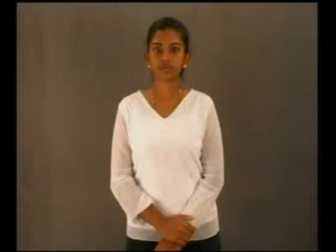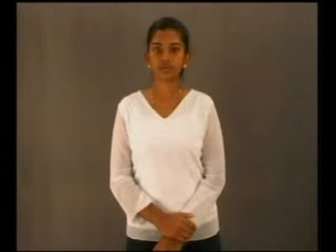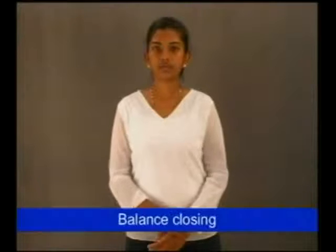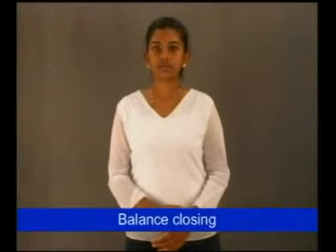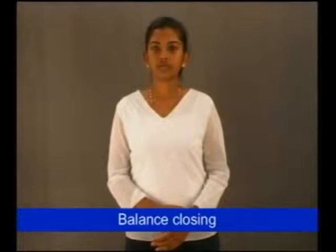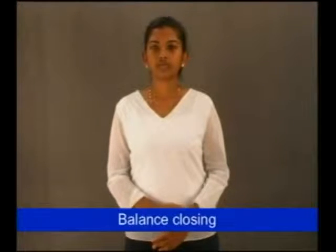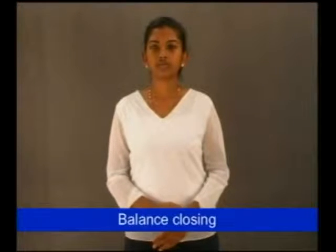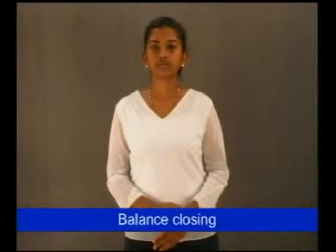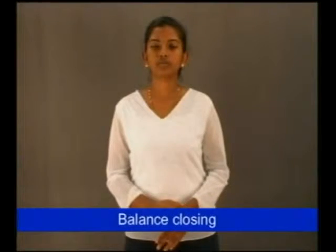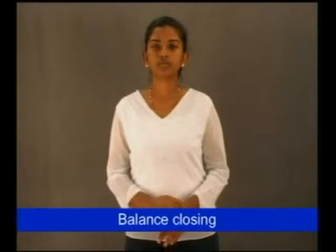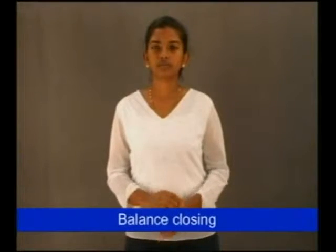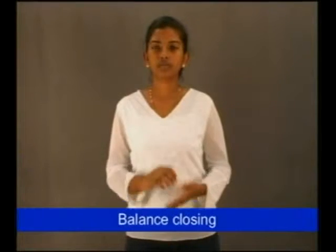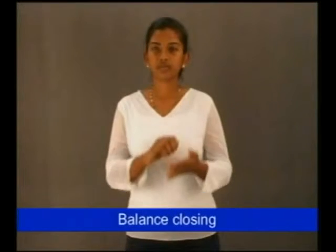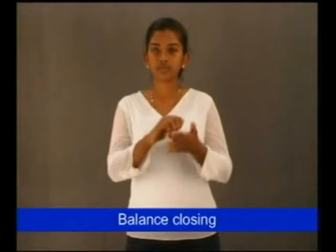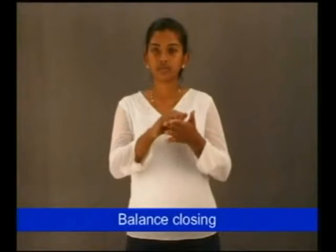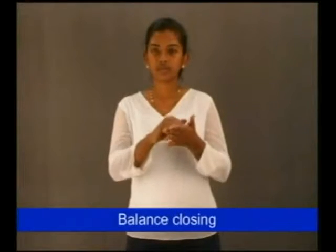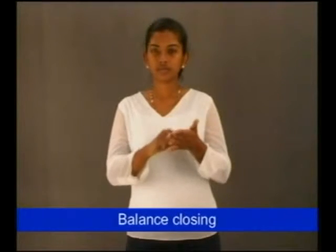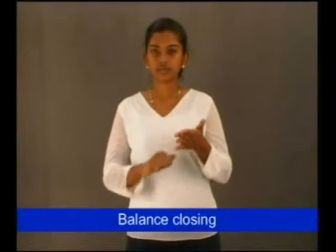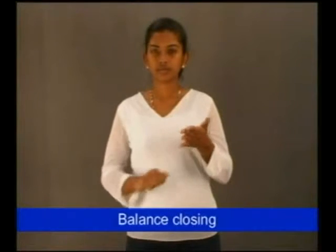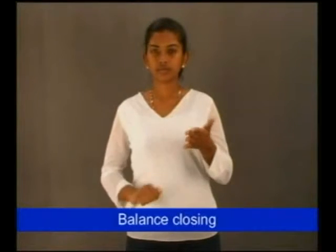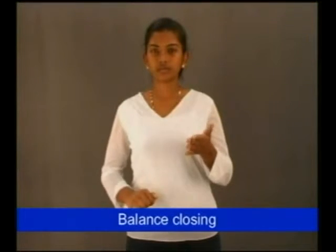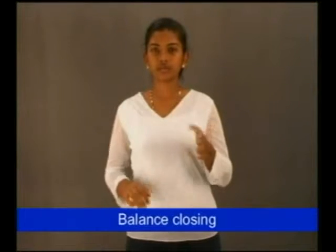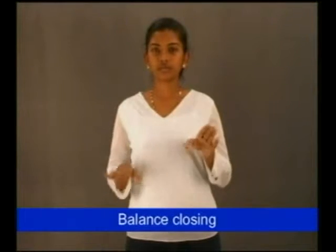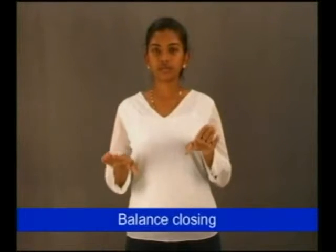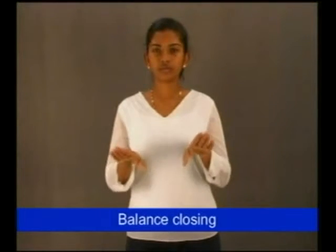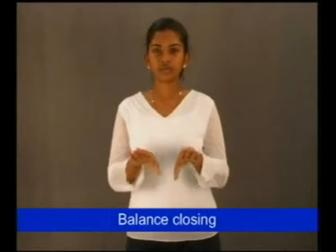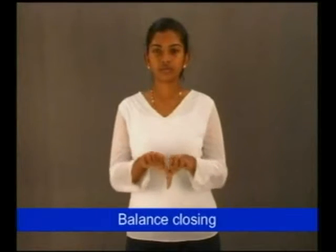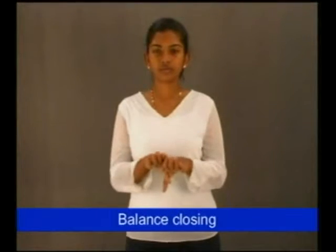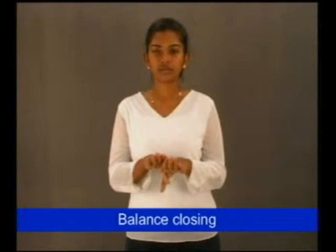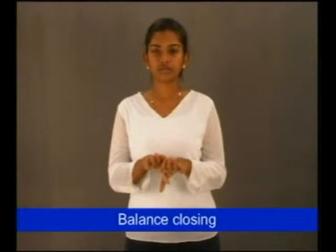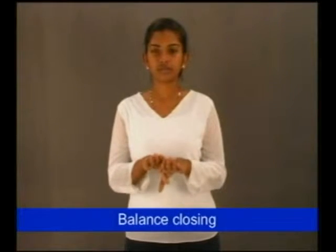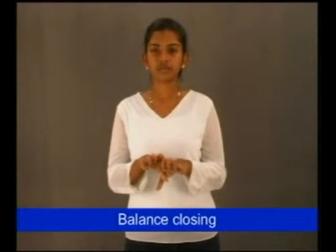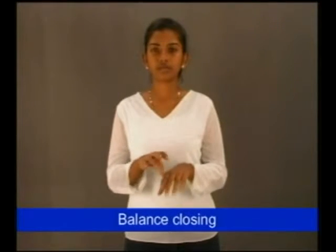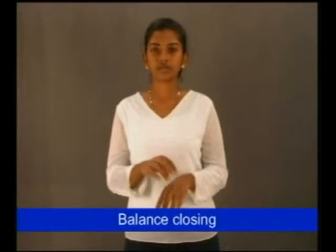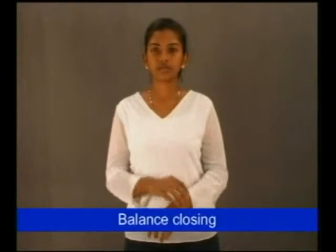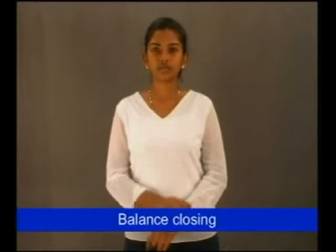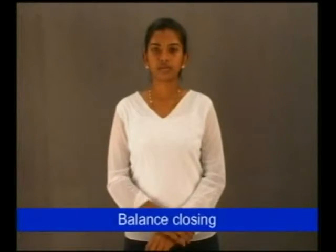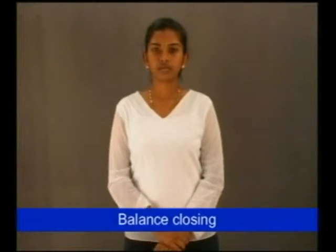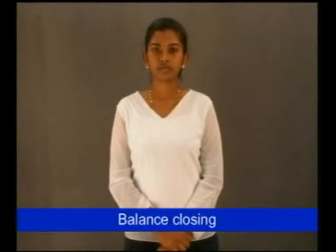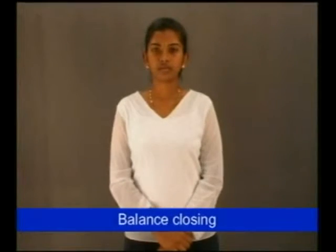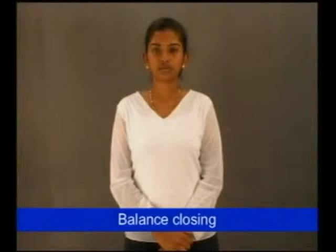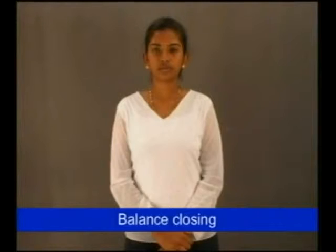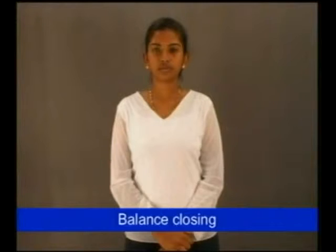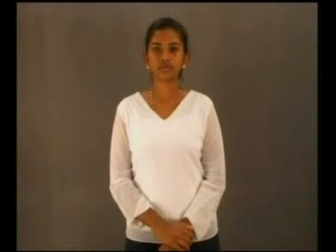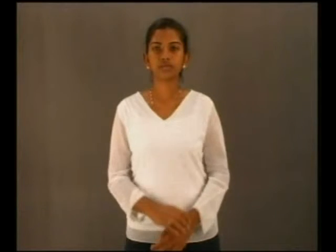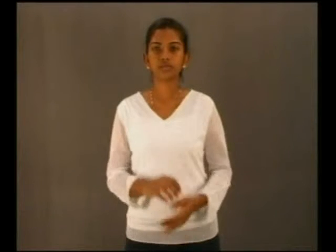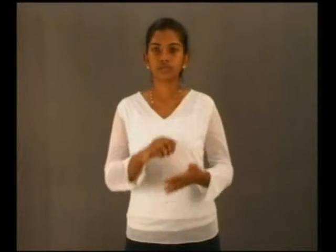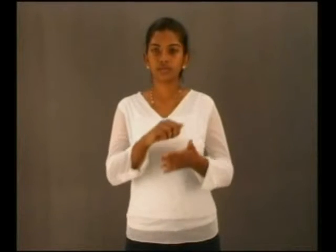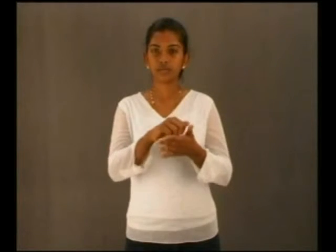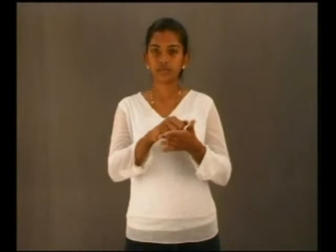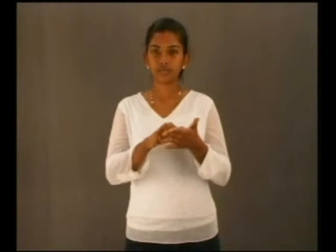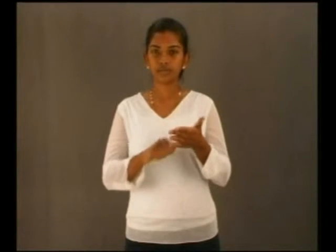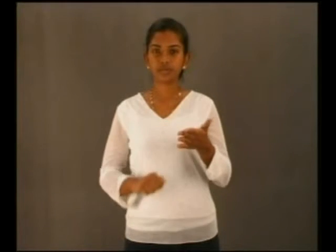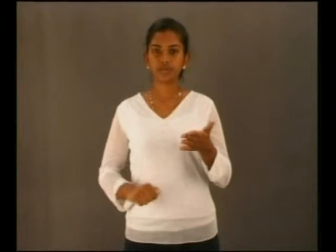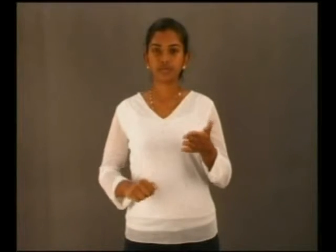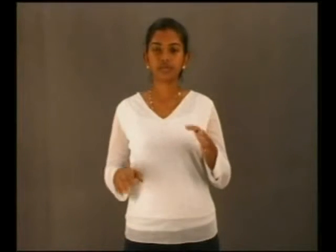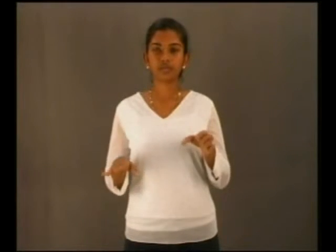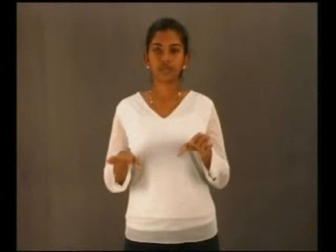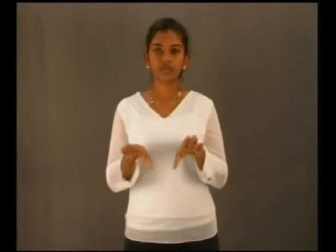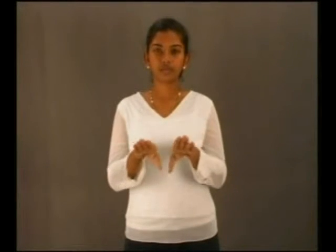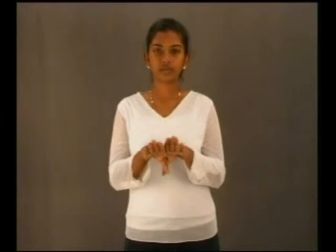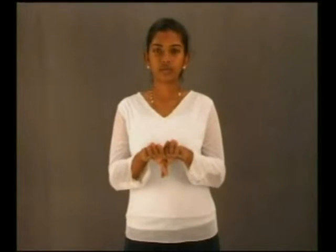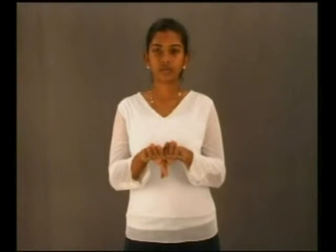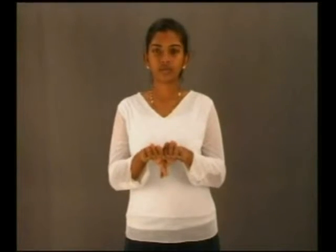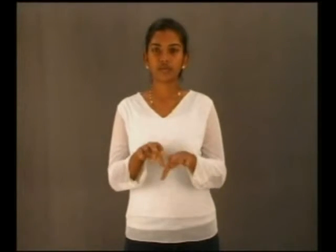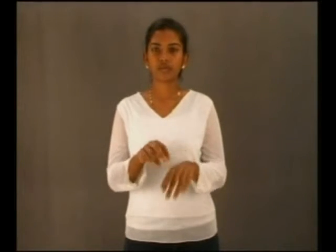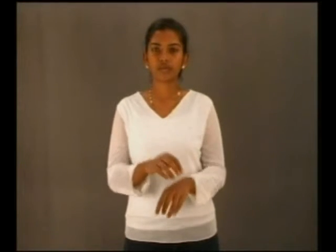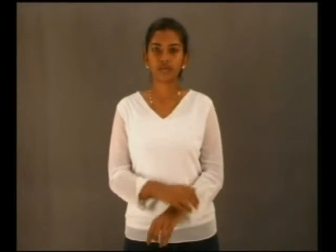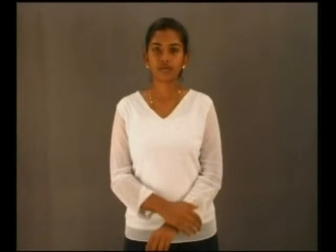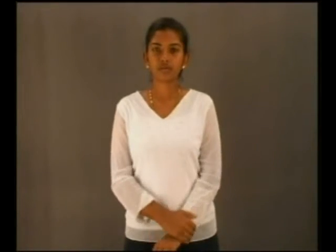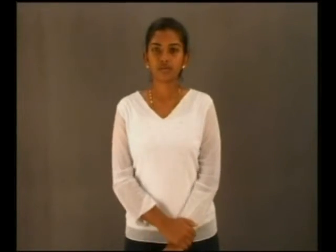Balance Closing